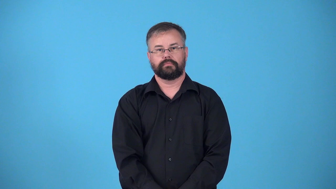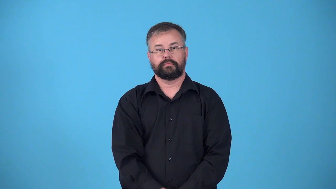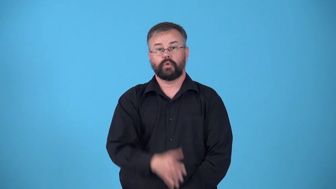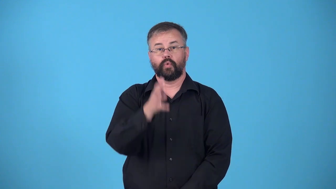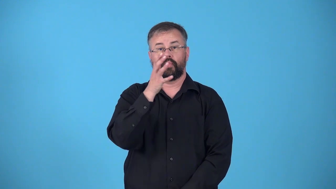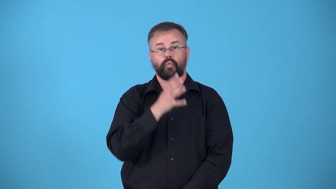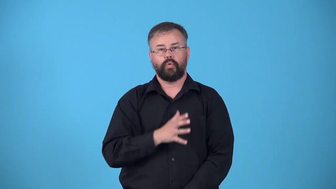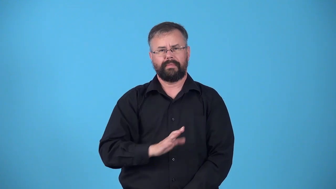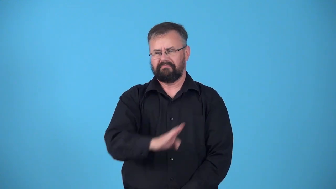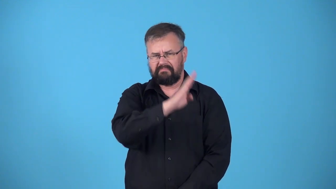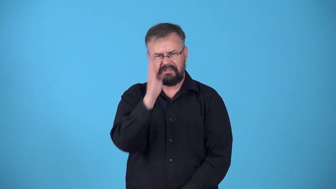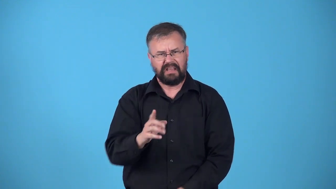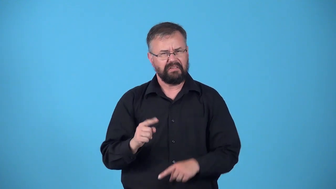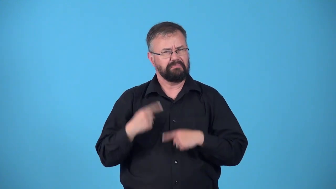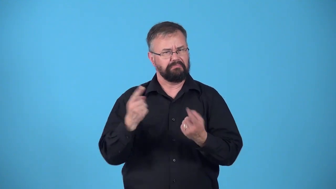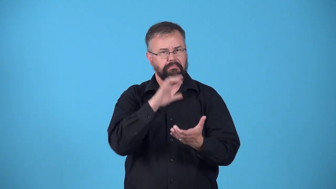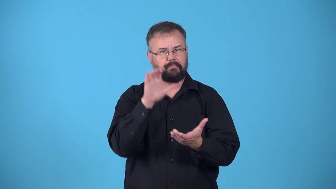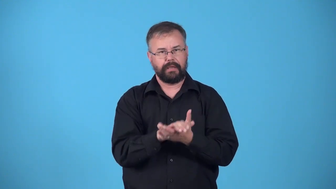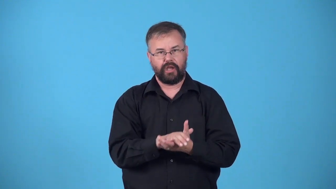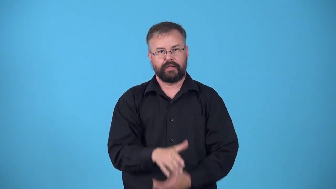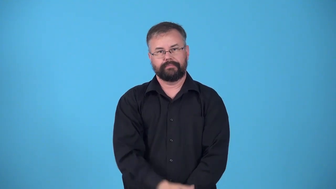old maid